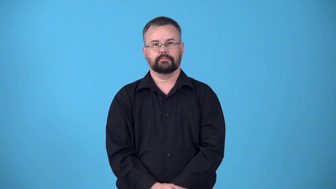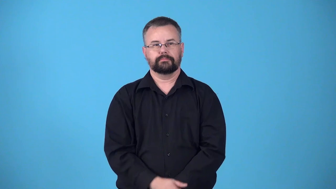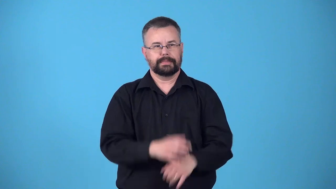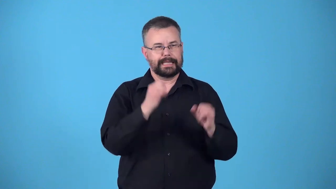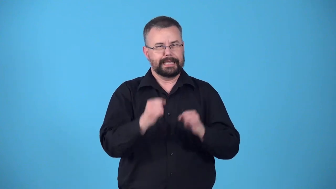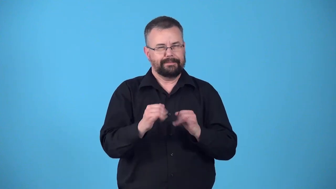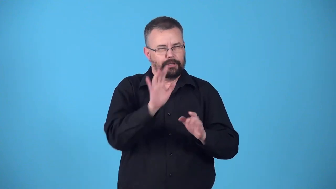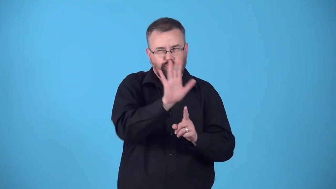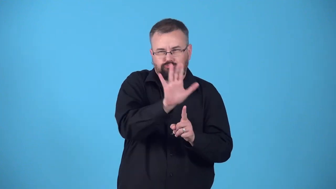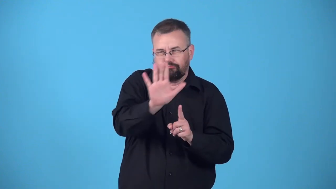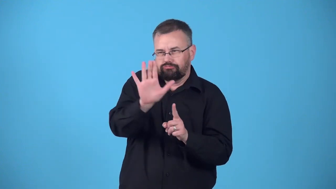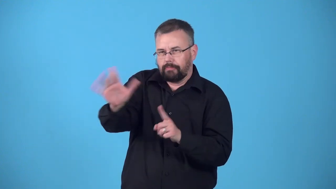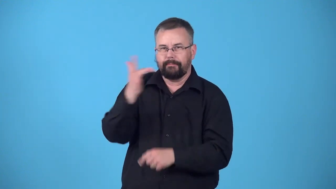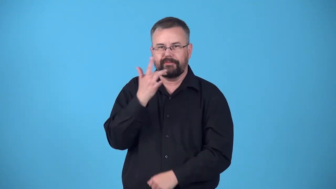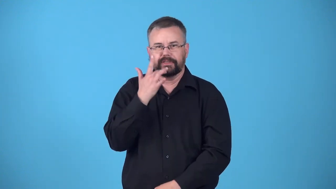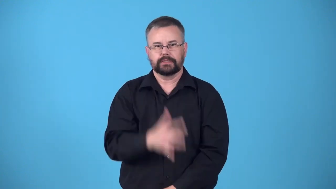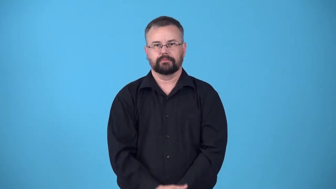different strokes for different folks